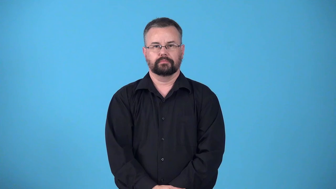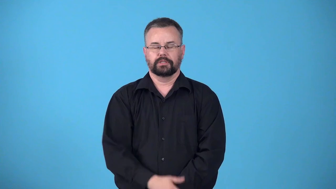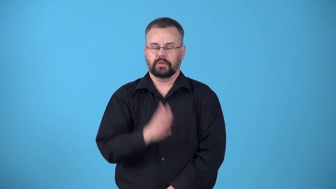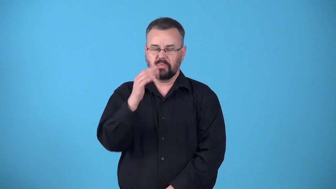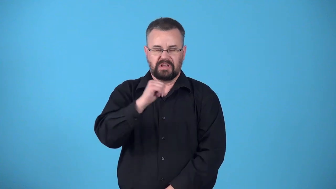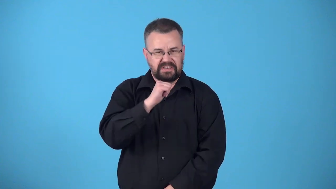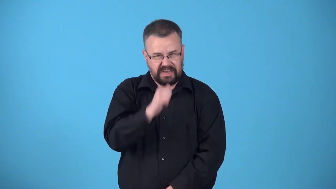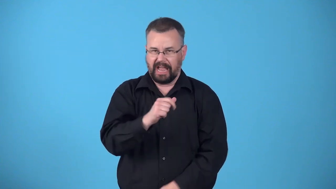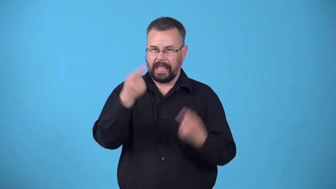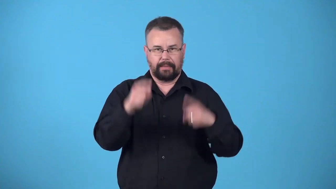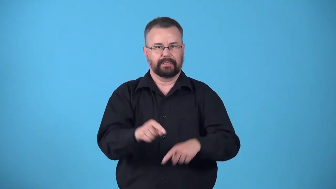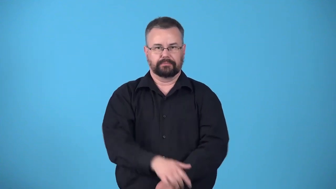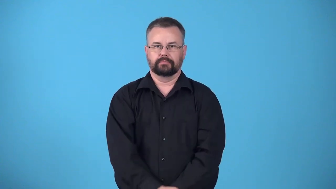cold day in hell